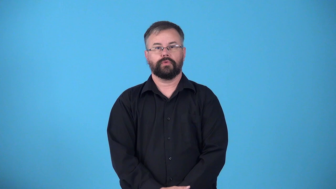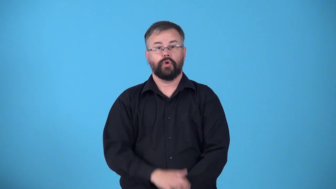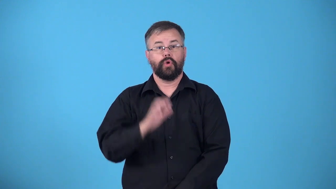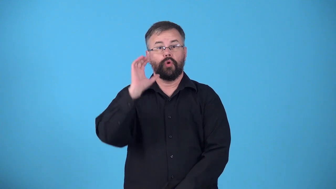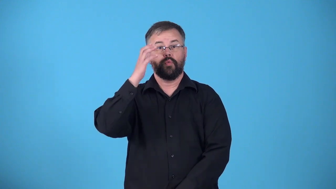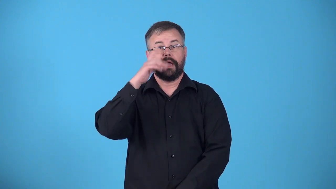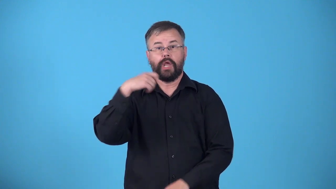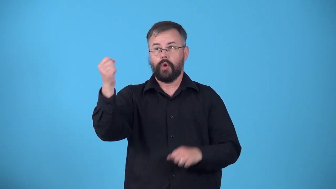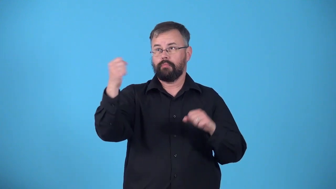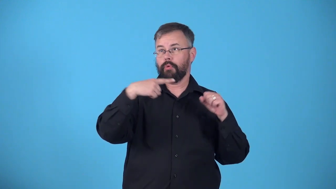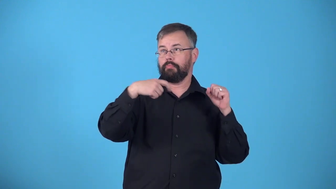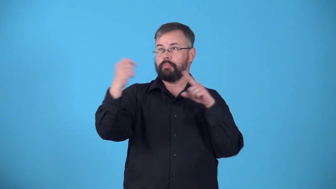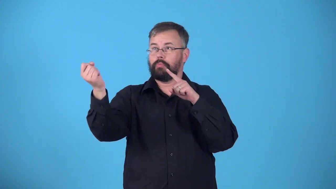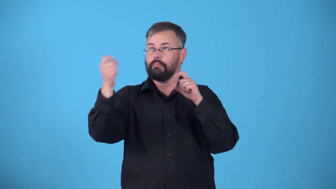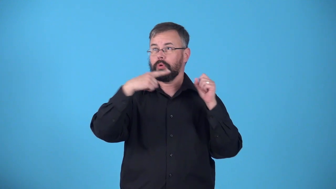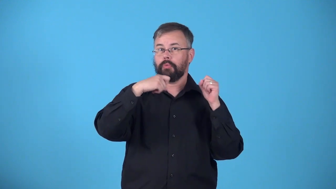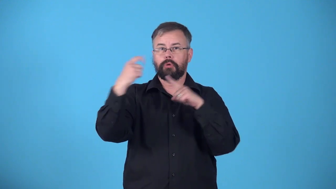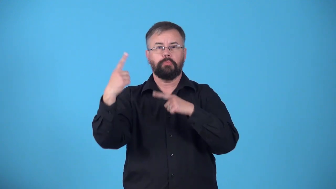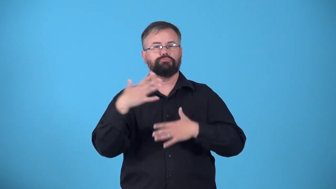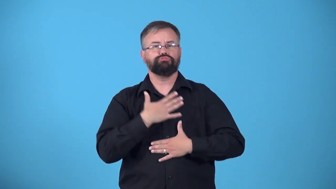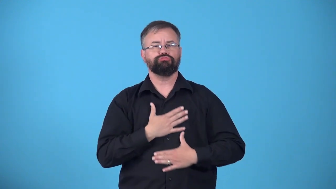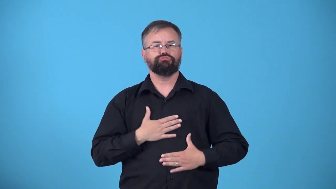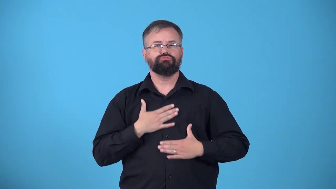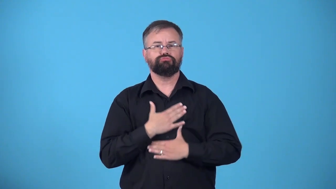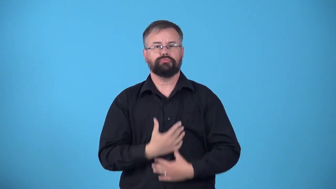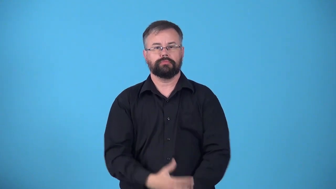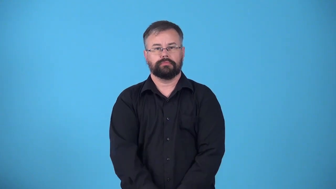ham radio